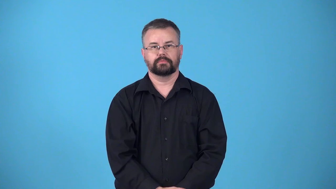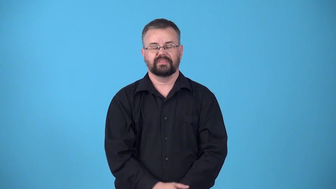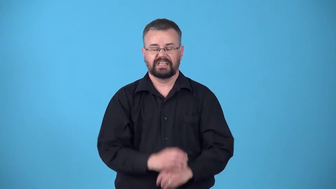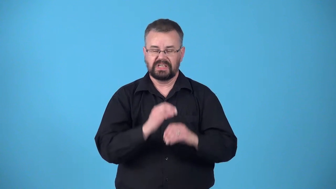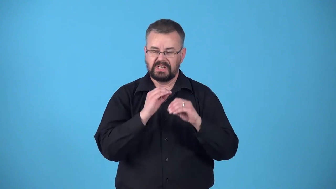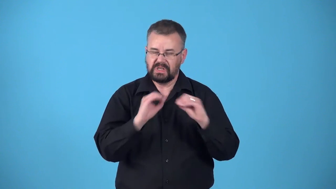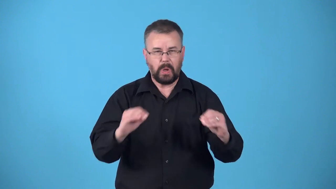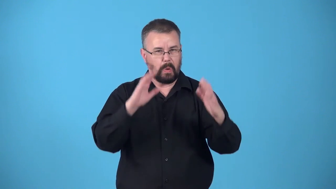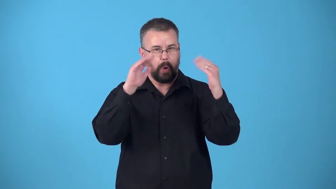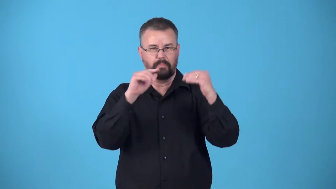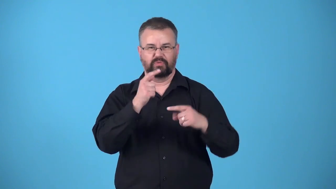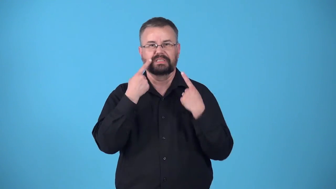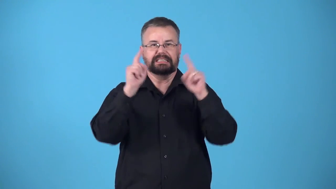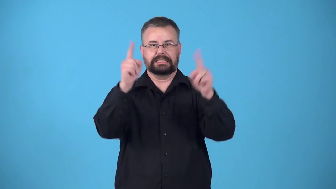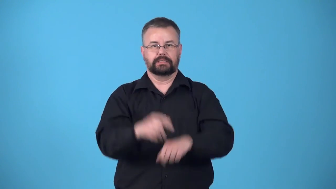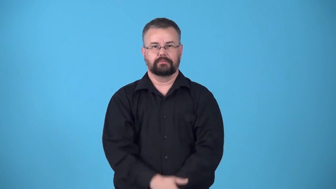ghost of a chance